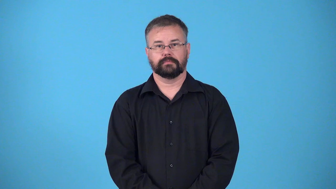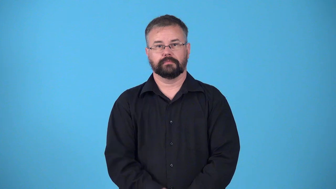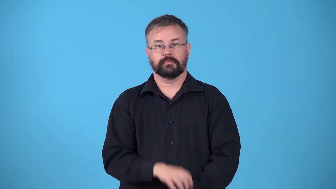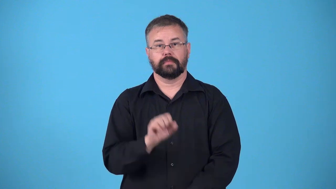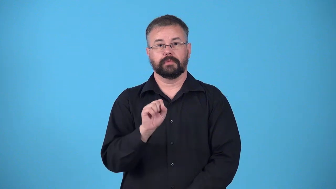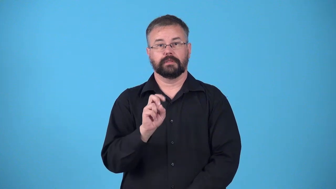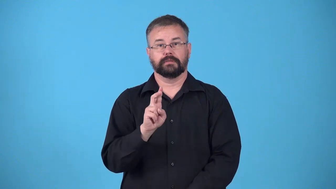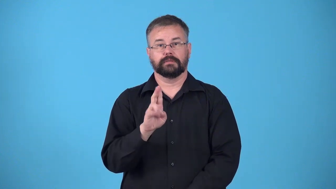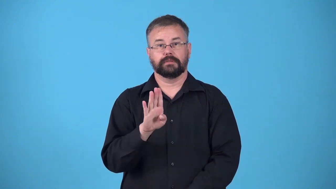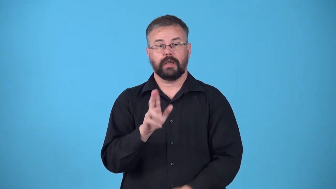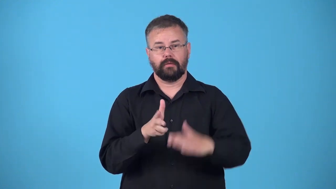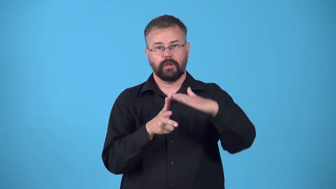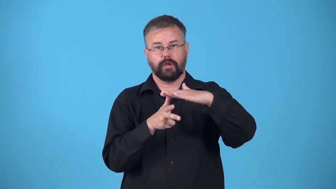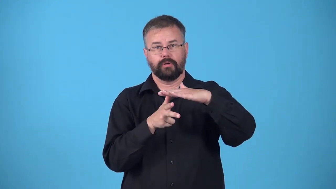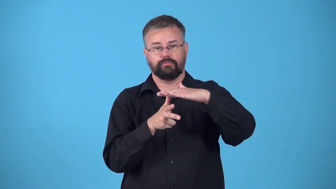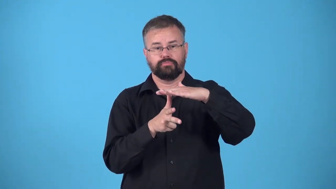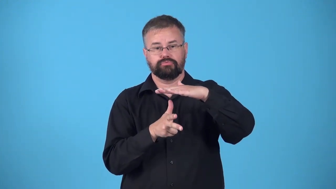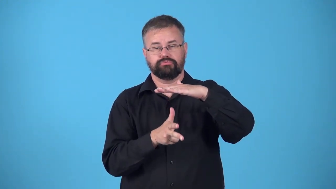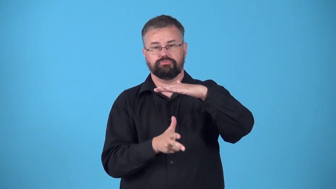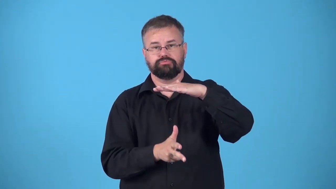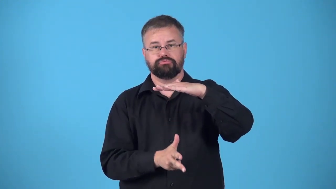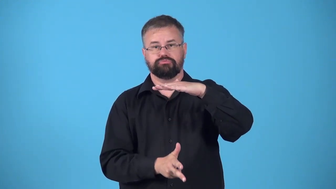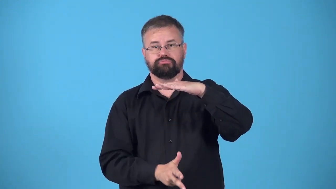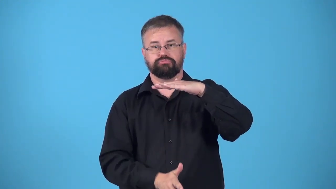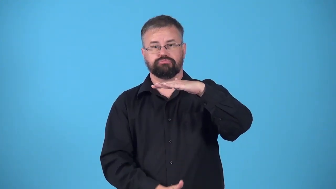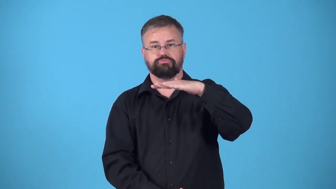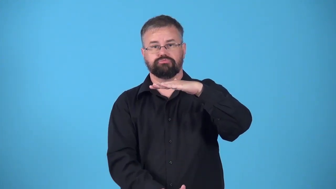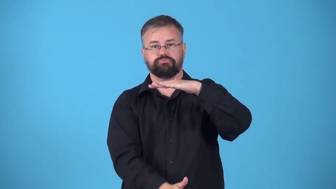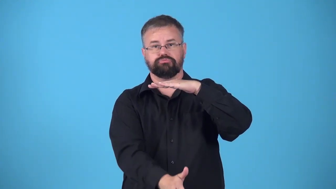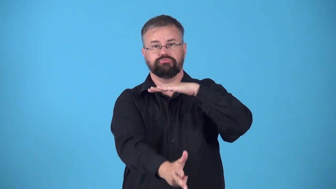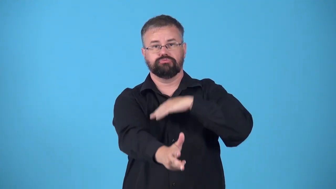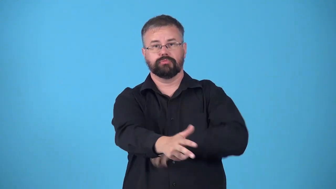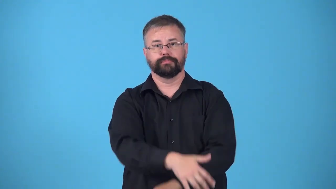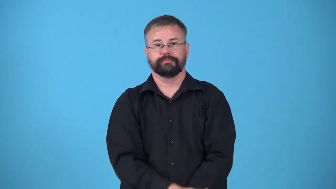dive